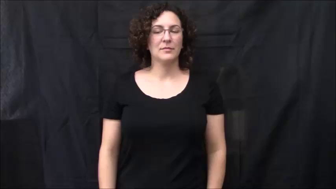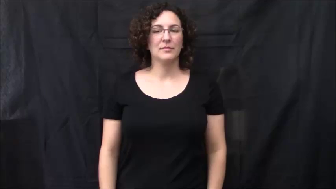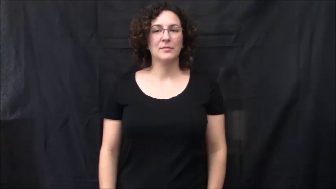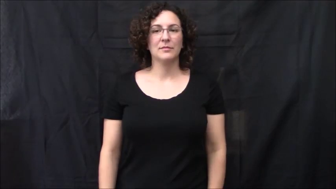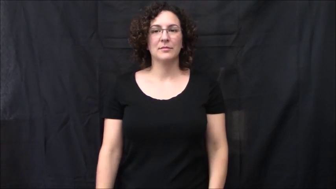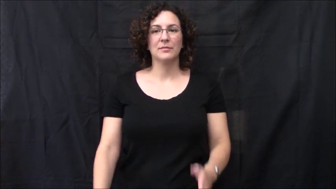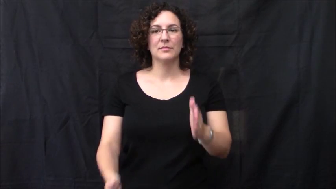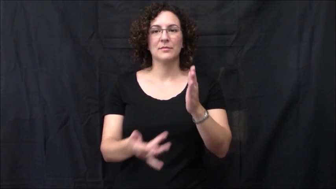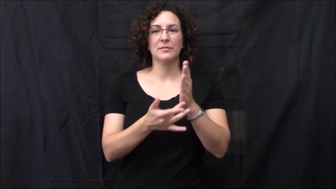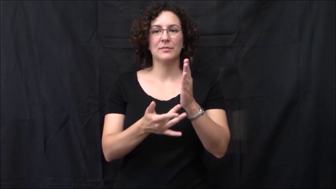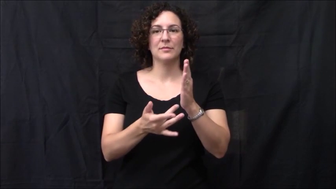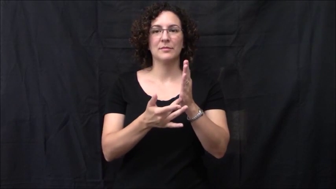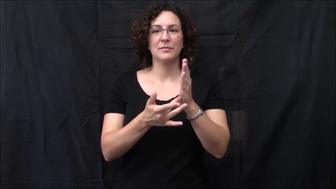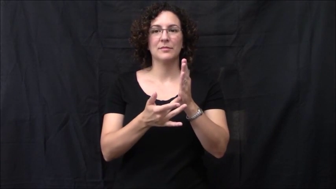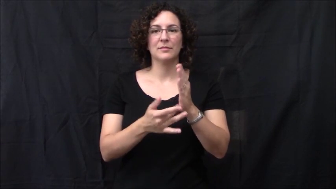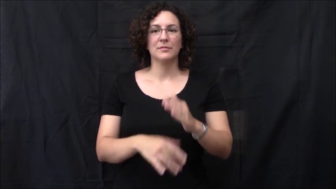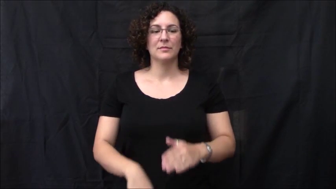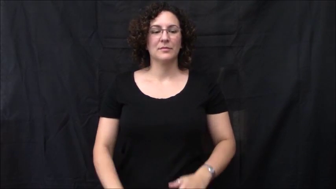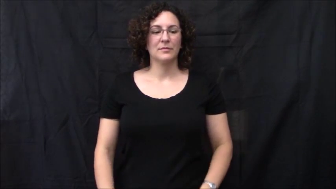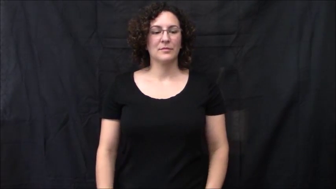Technology